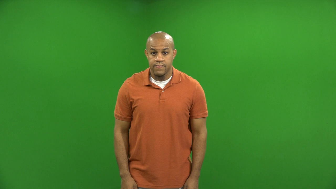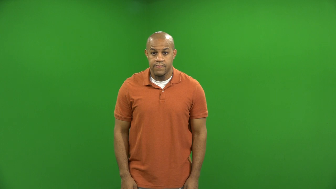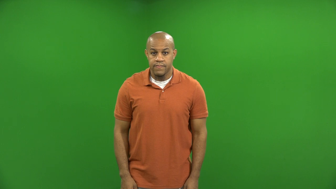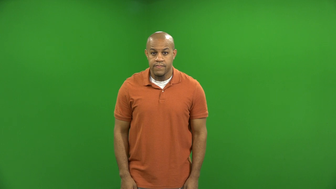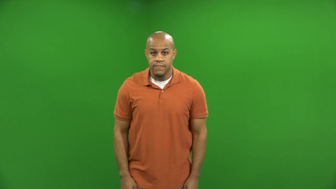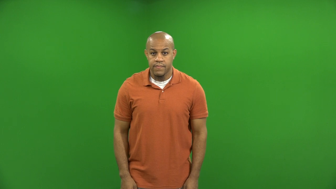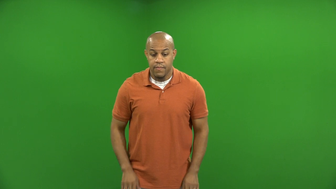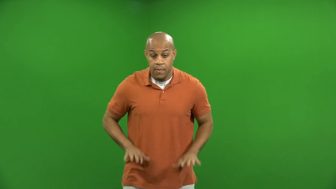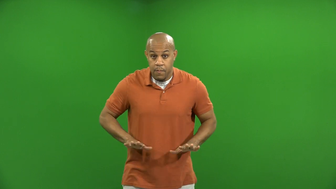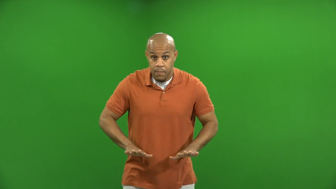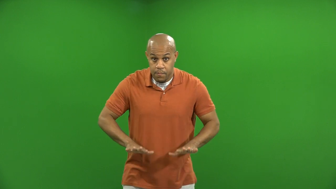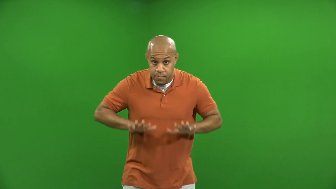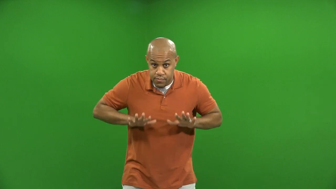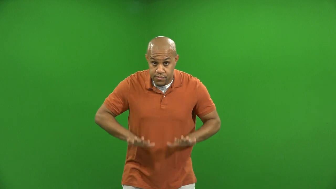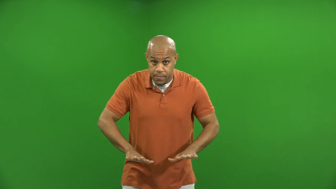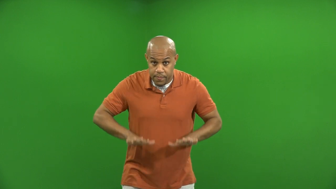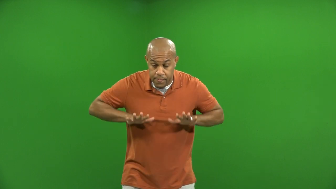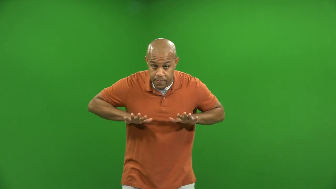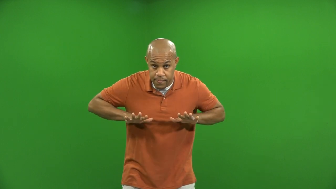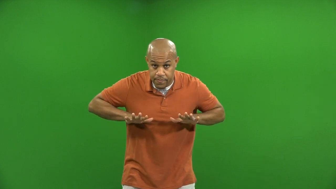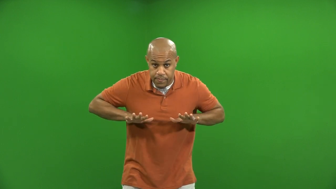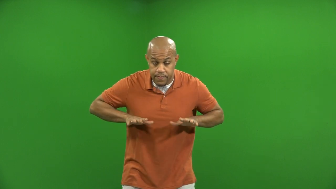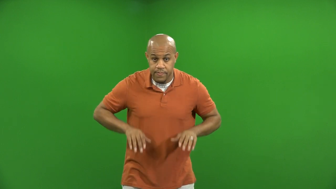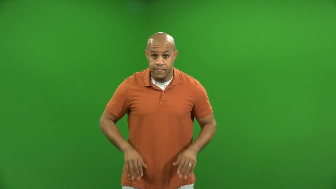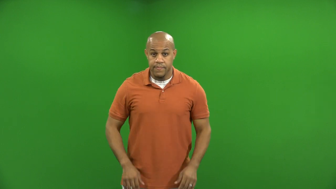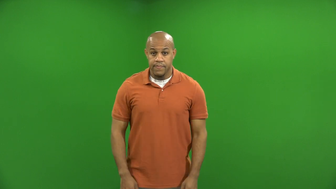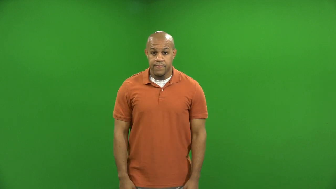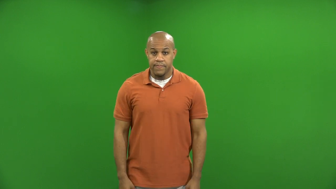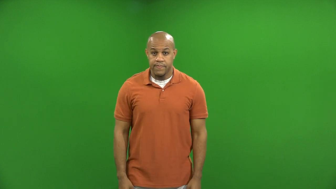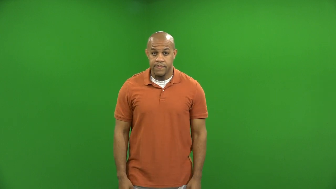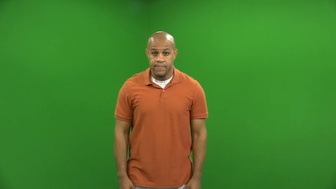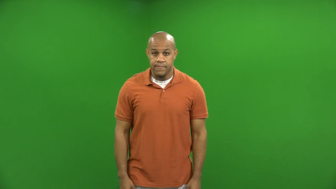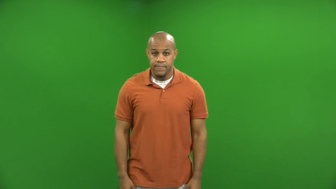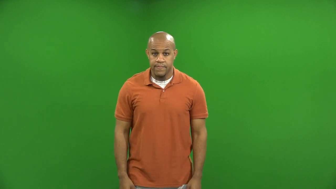Push up